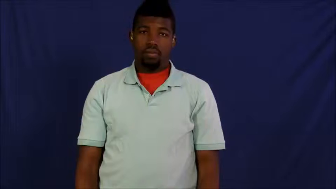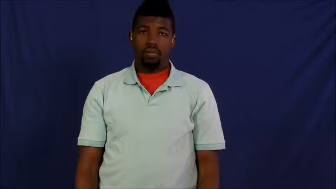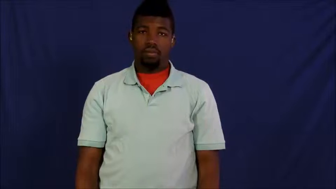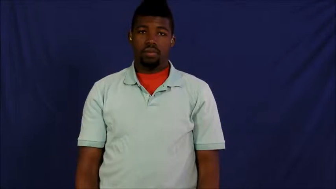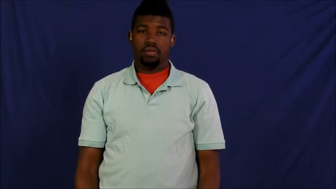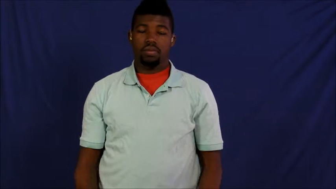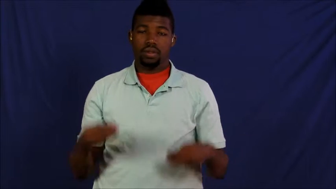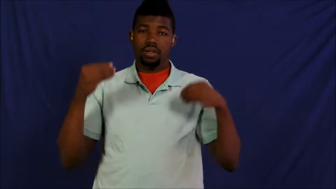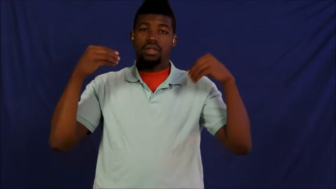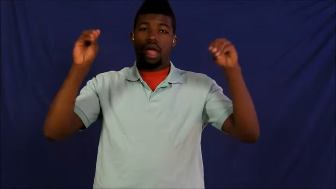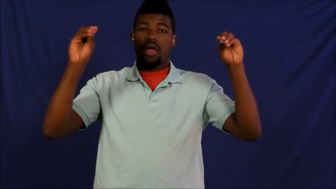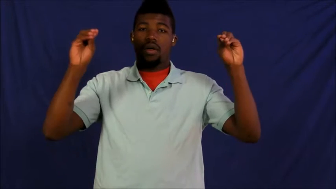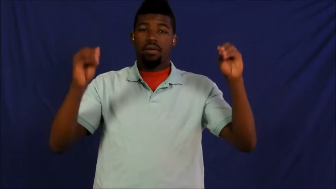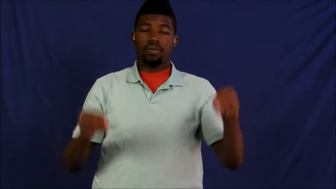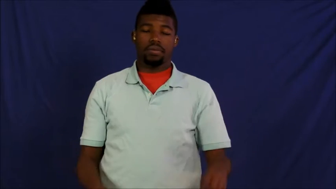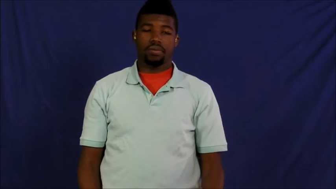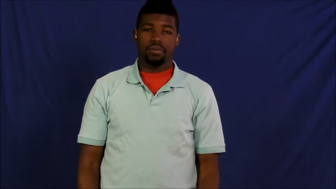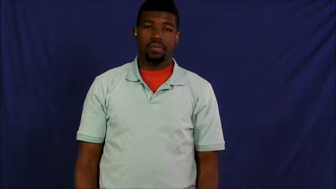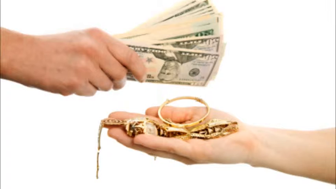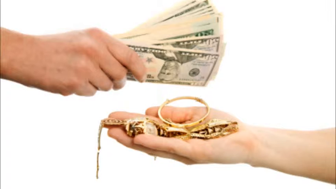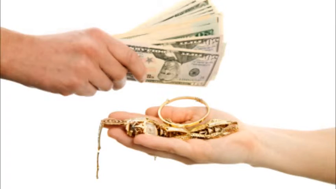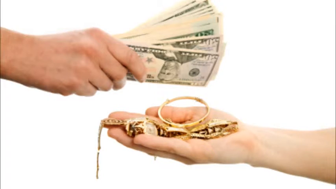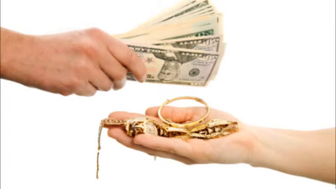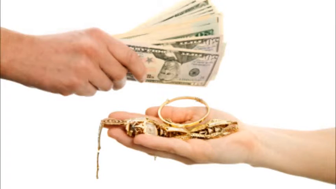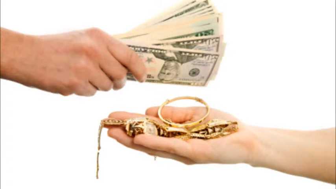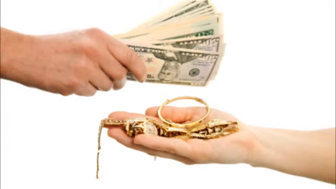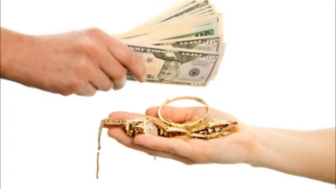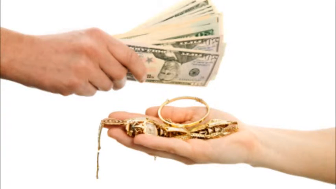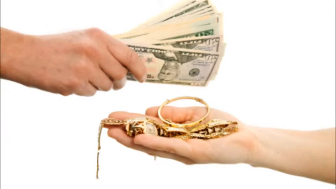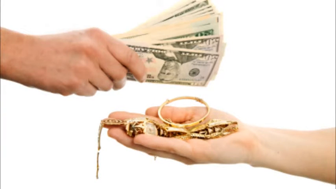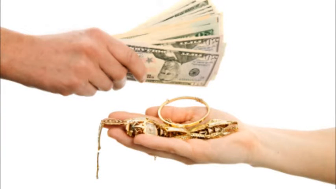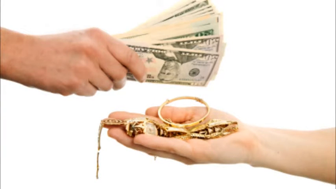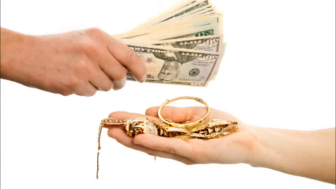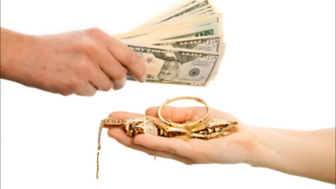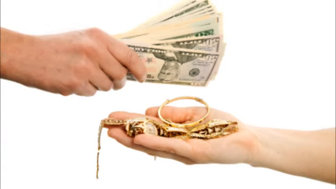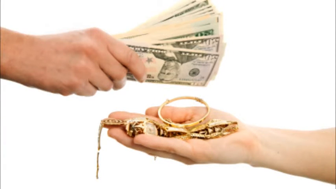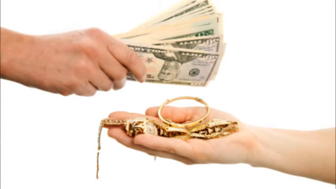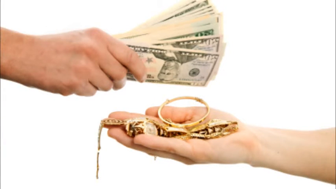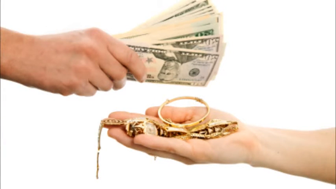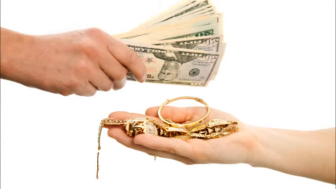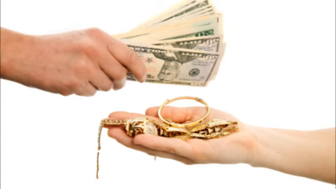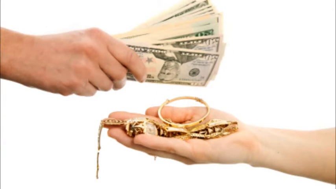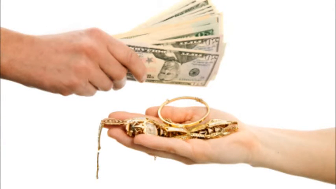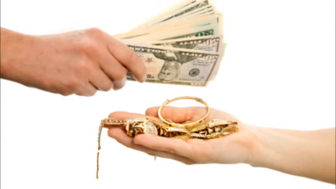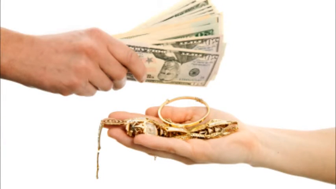retail